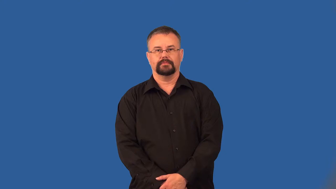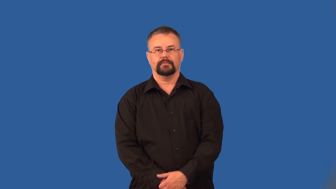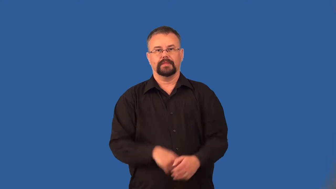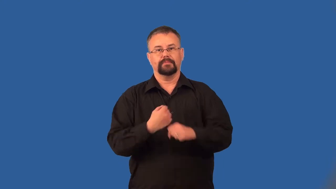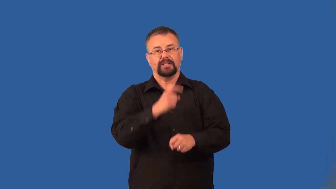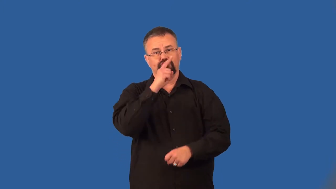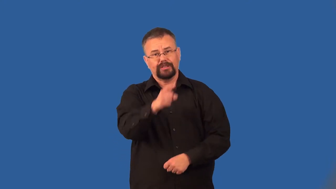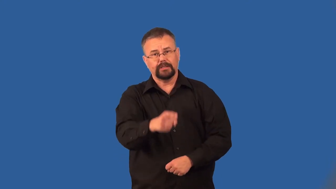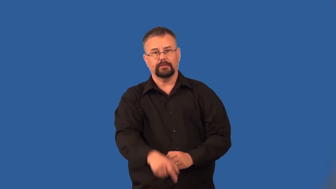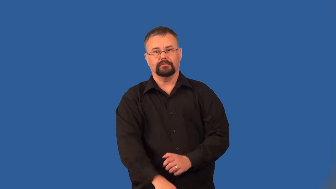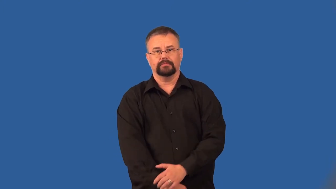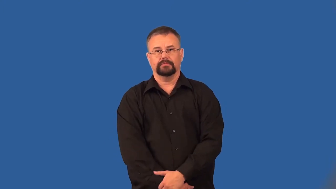actualize